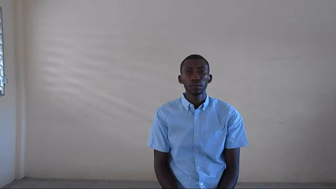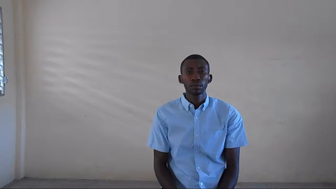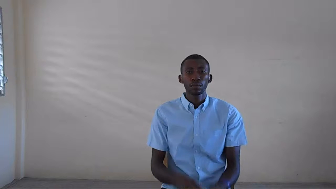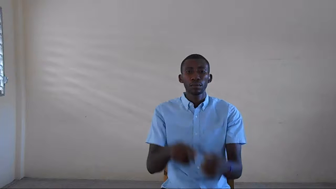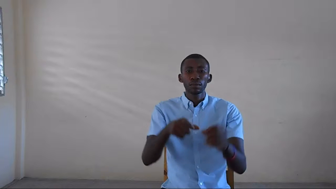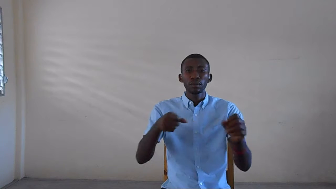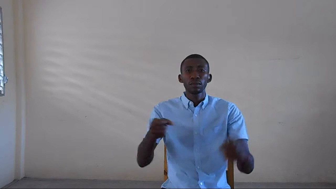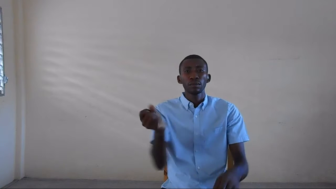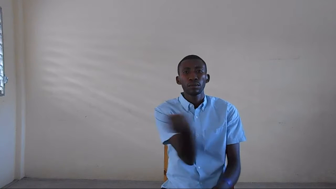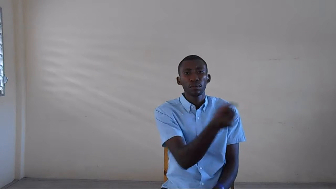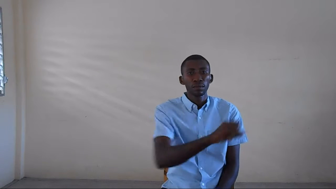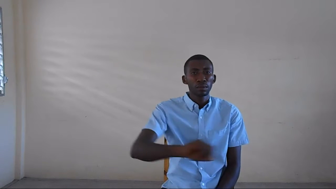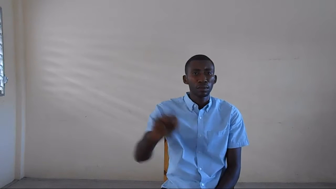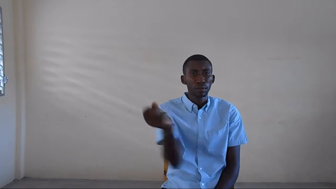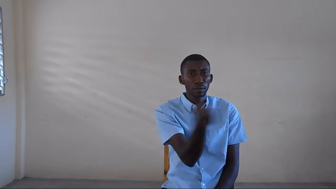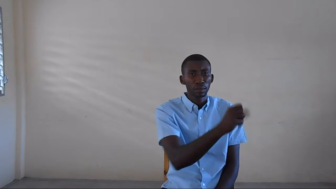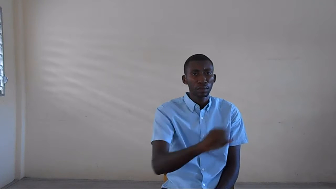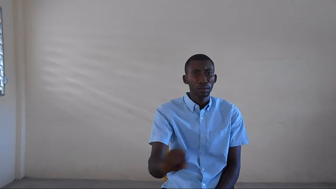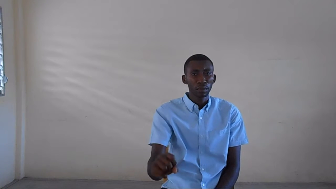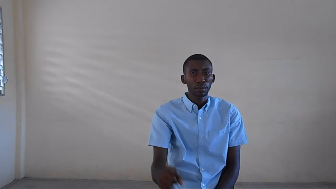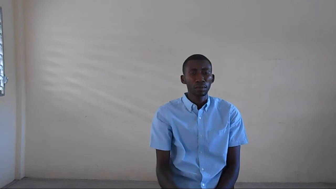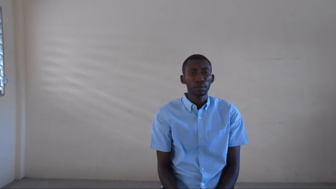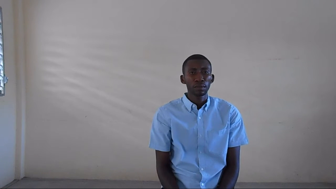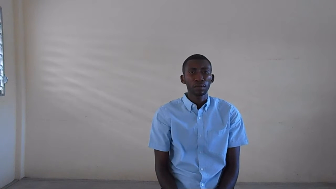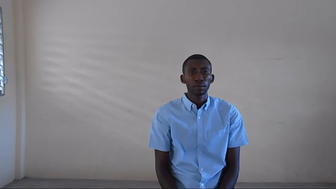sword